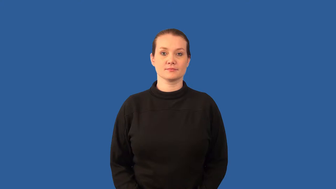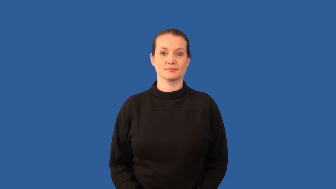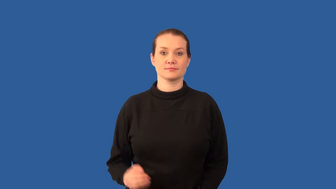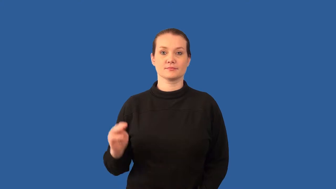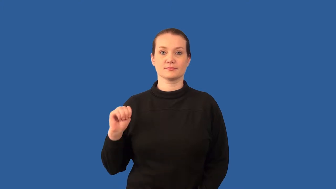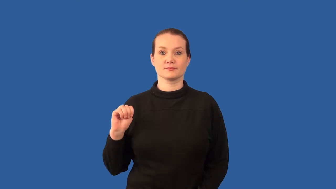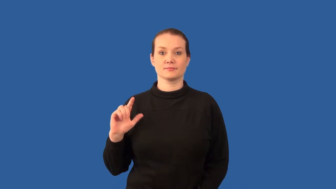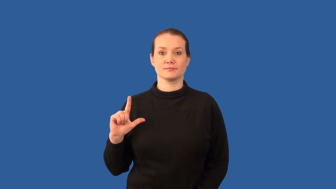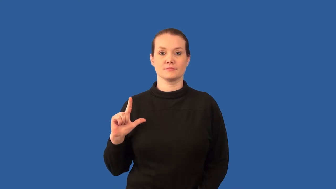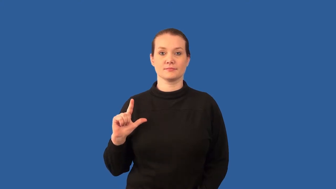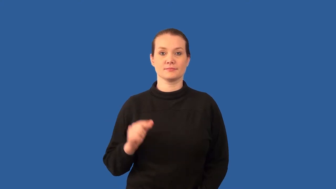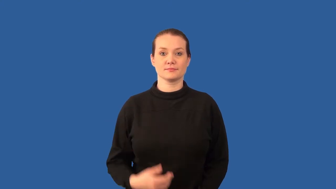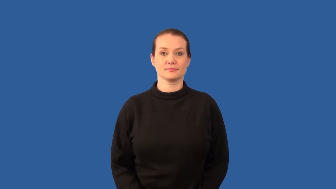milliliter